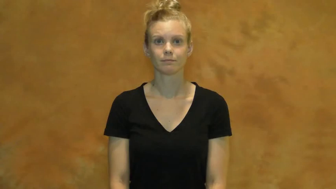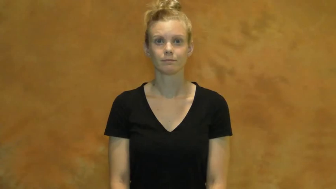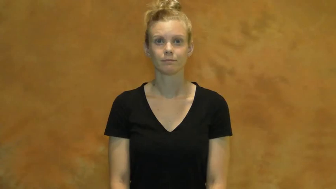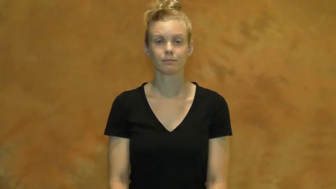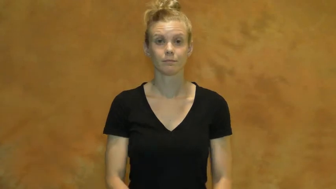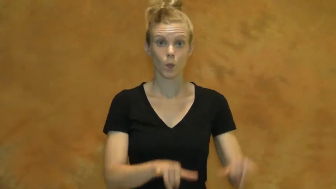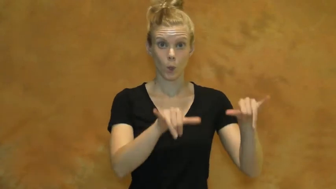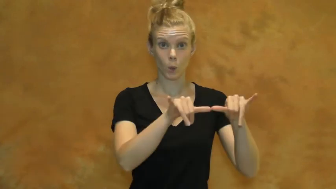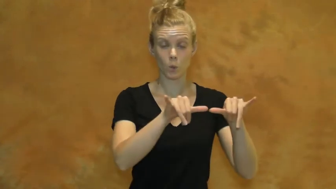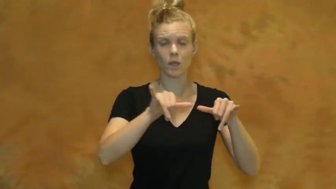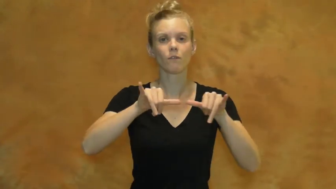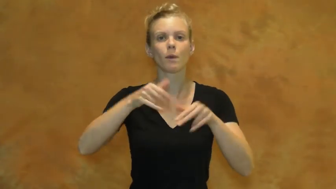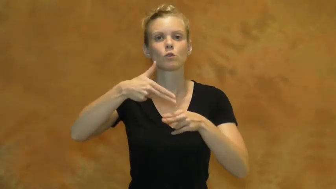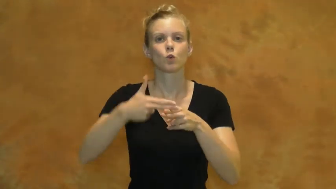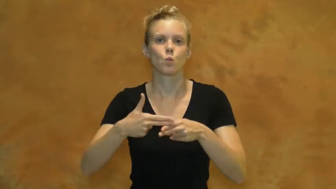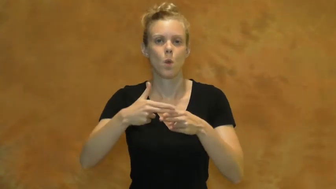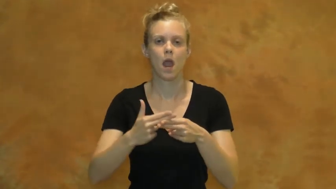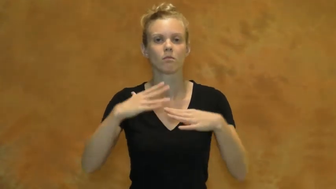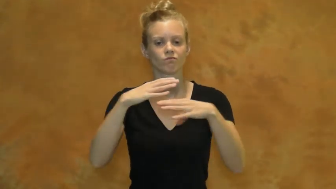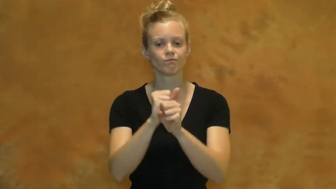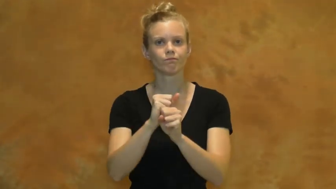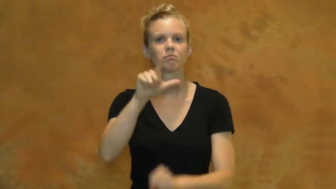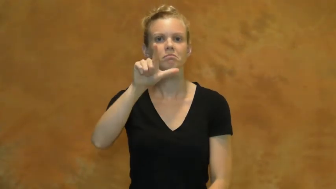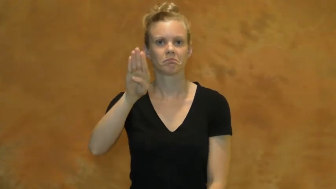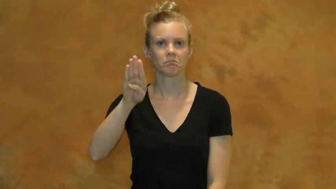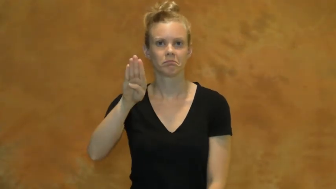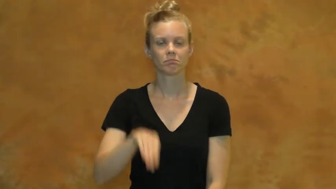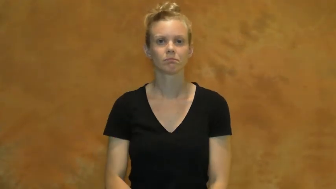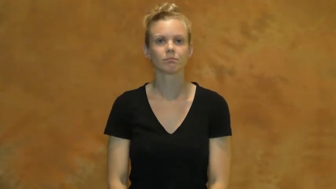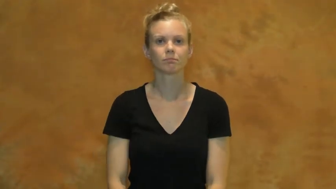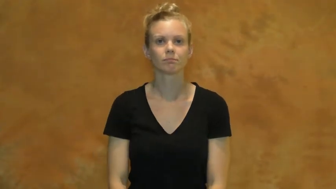pound